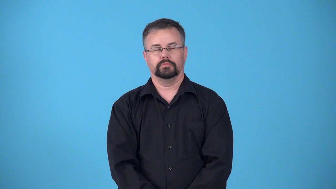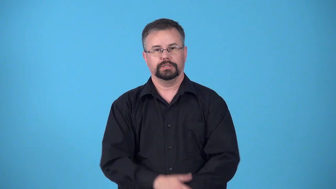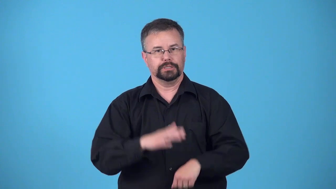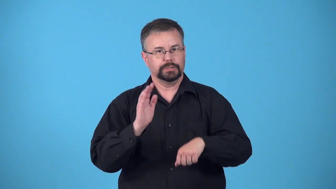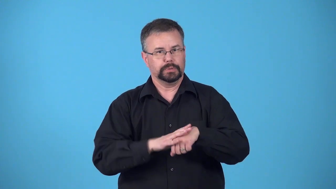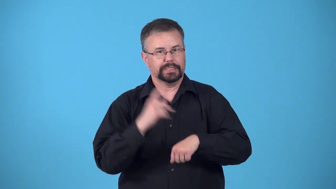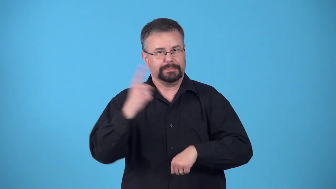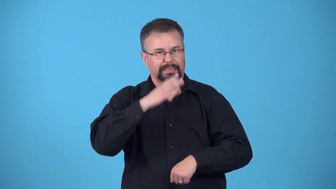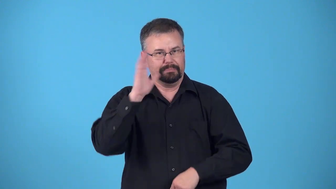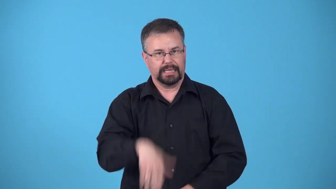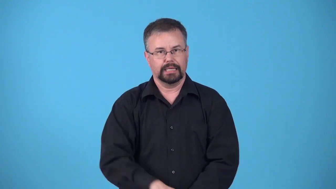where there's smoke there's fire